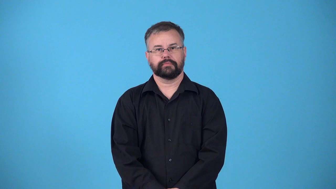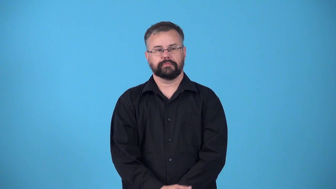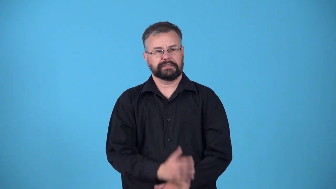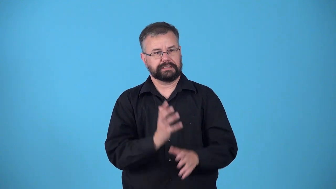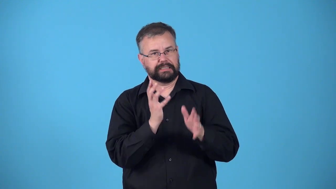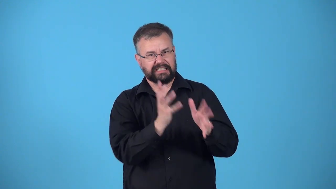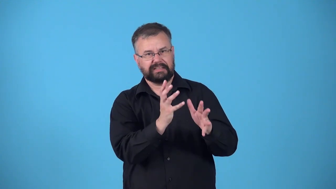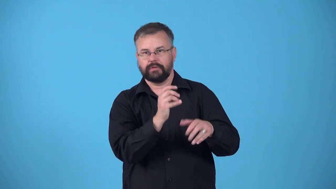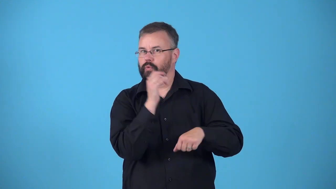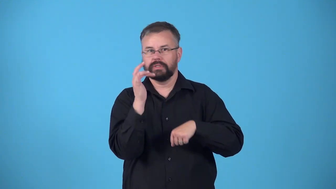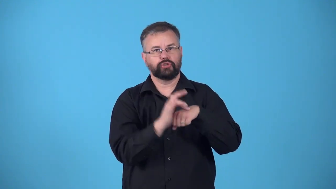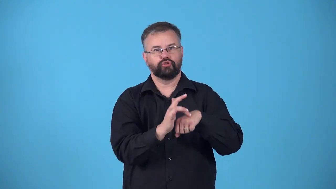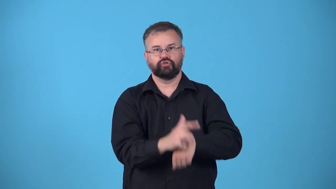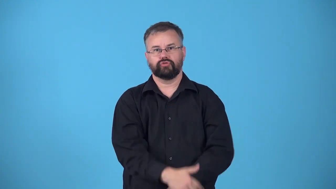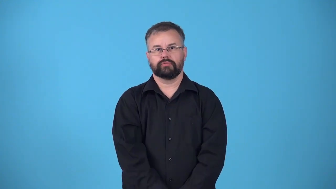stay off